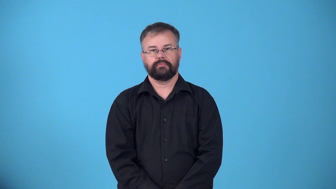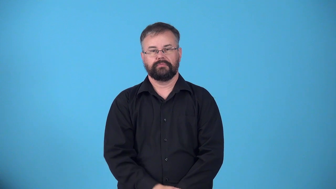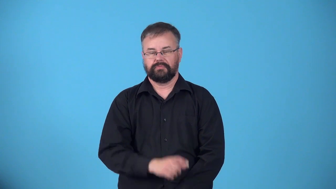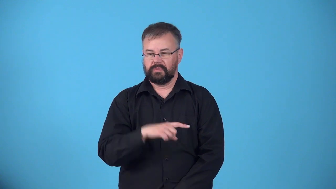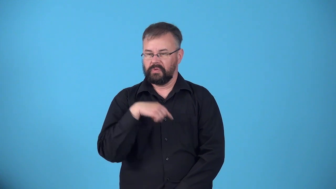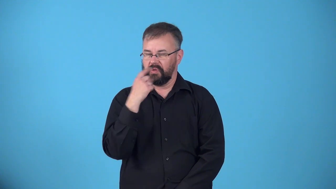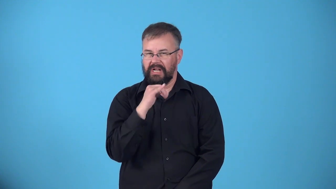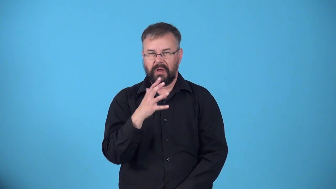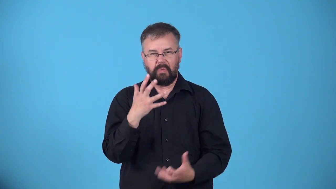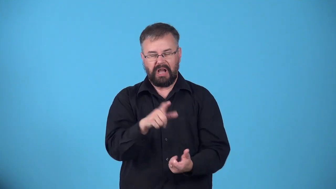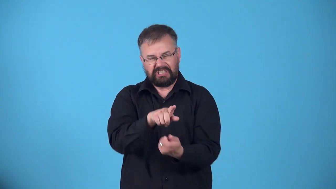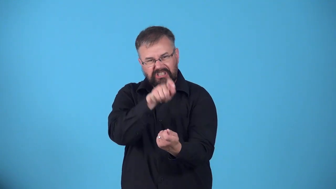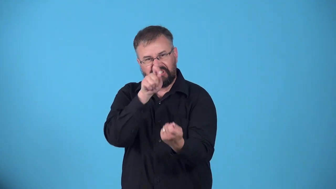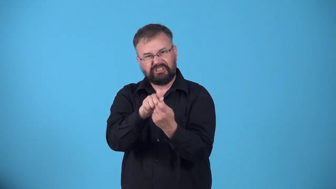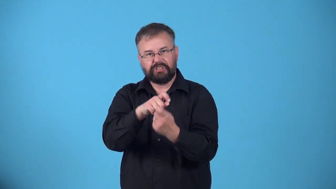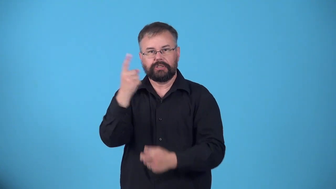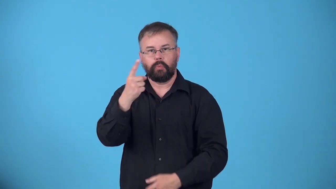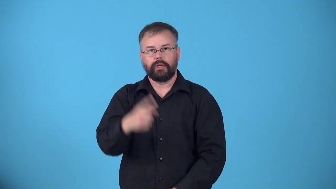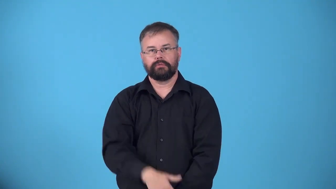malignant